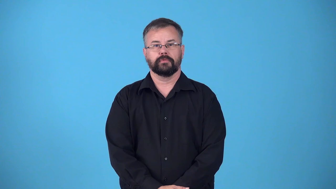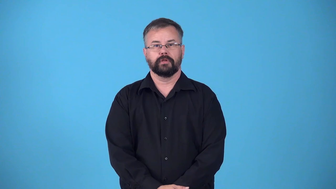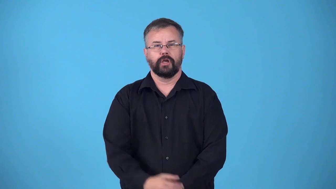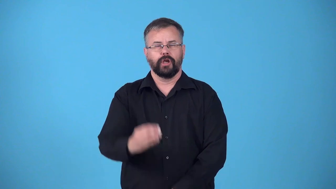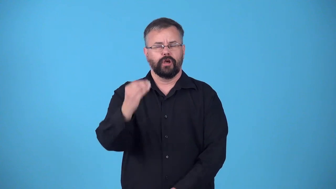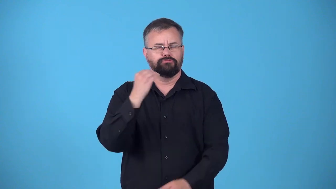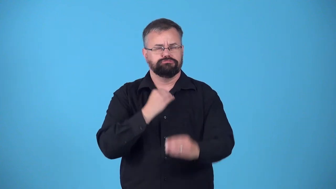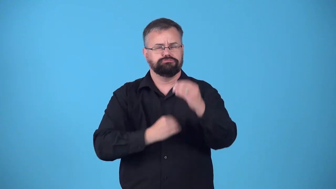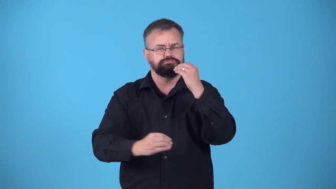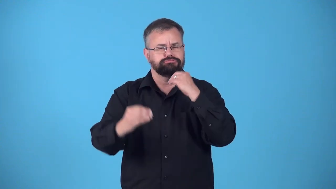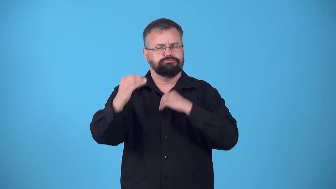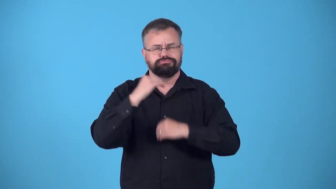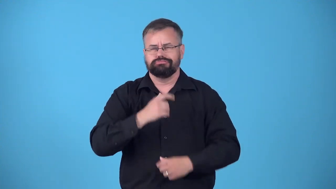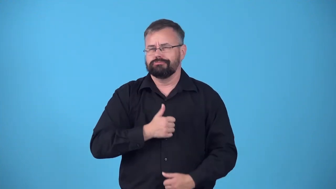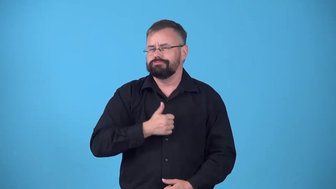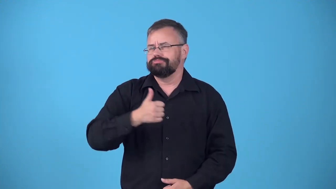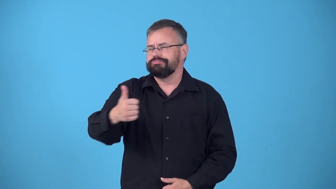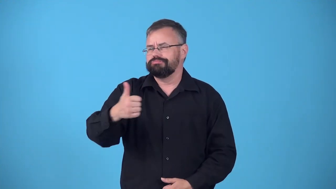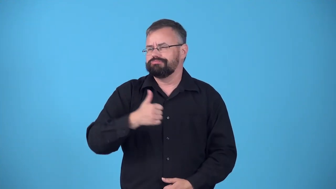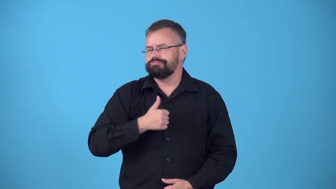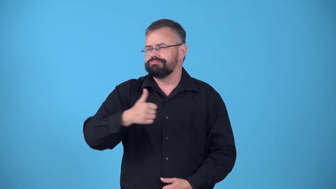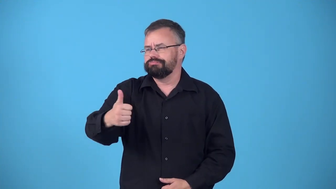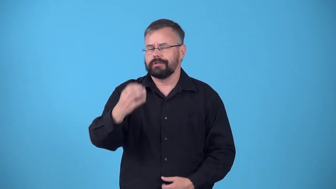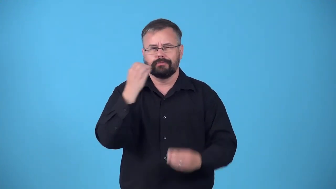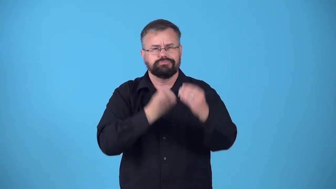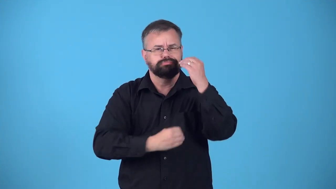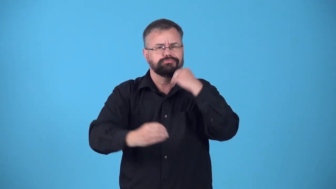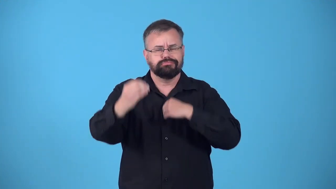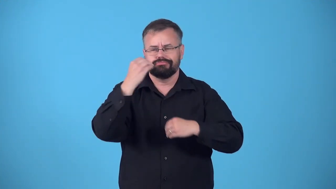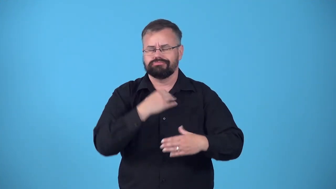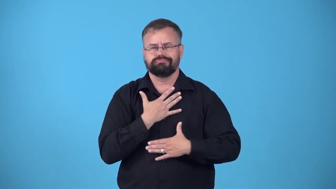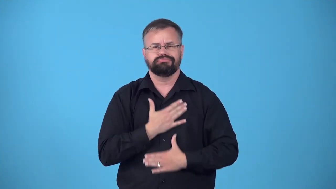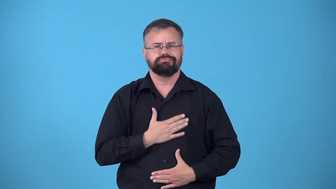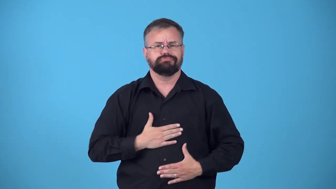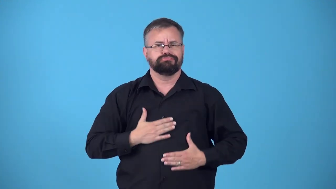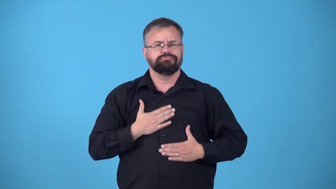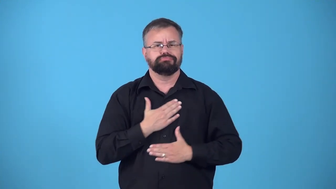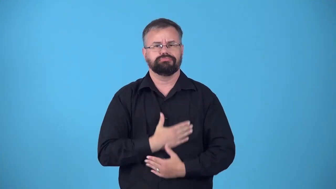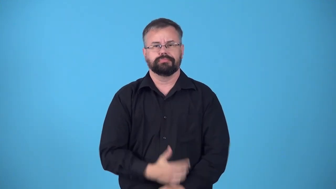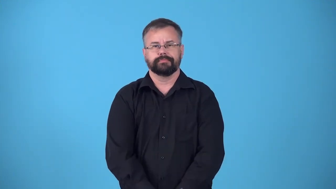feast on